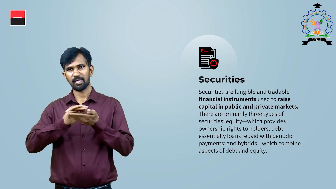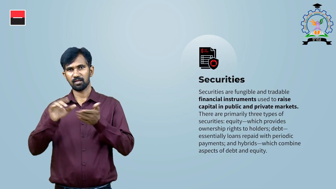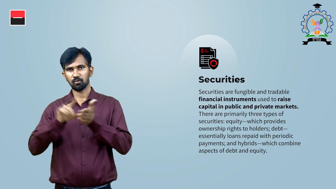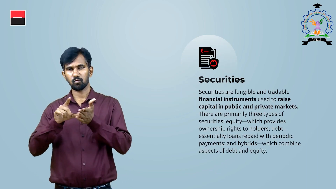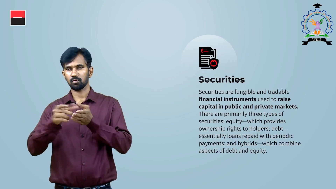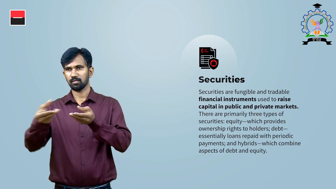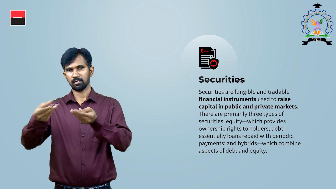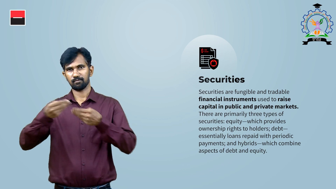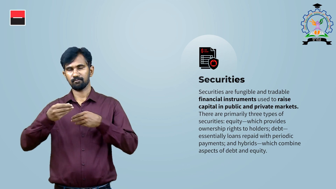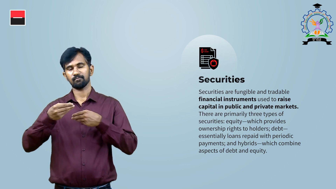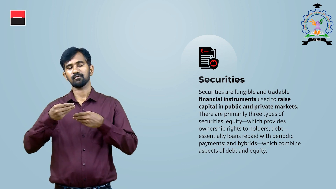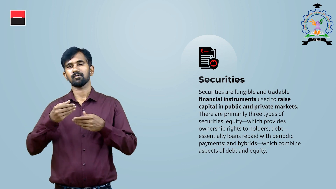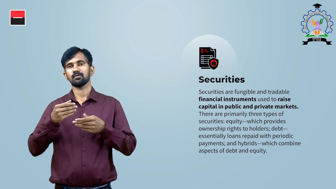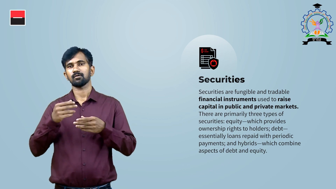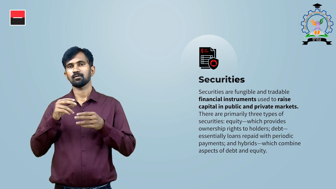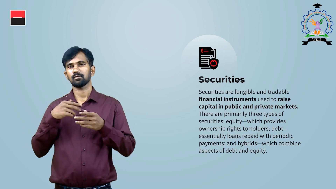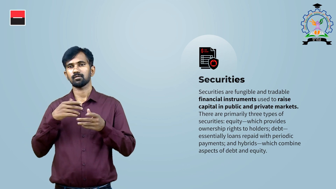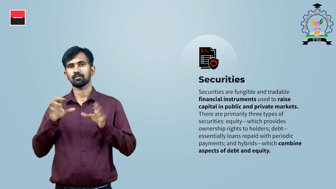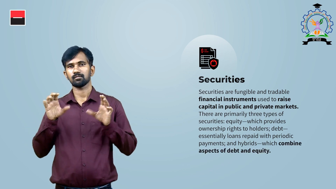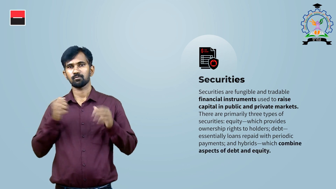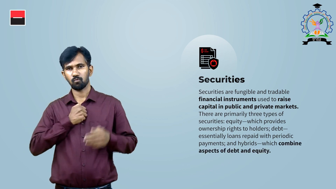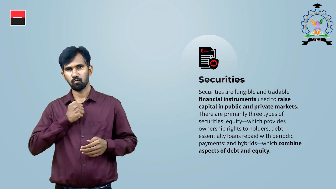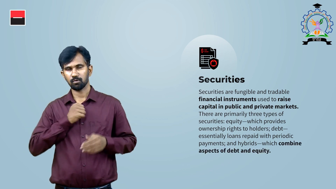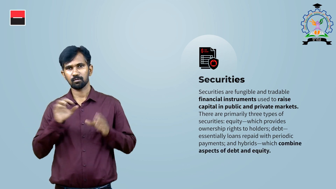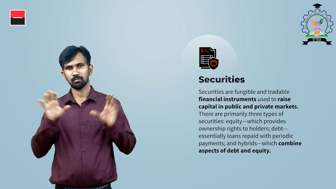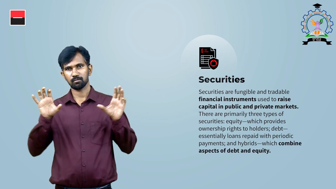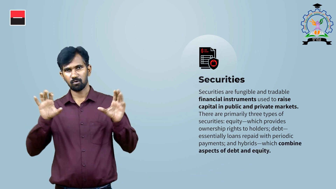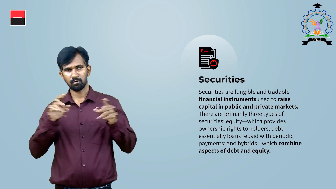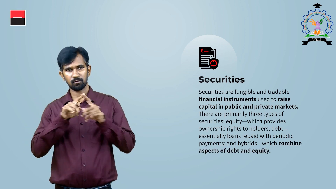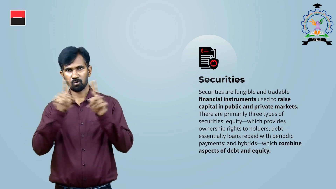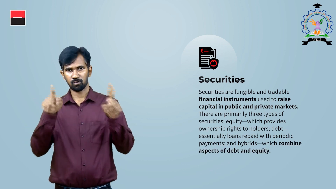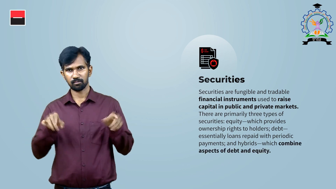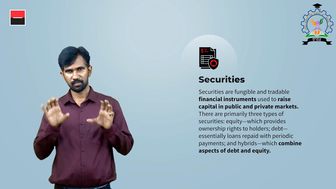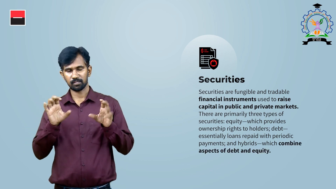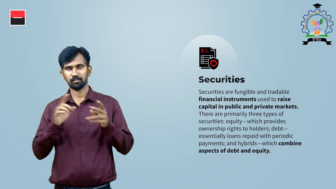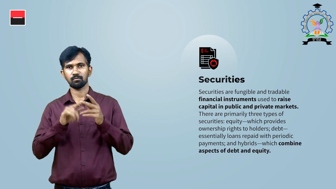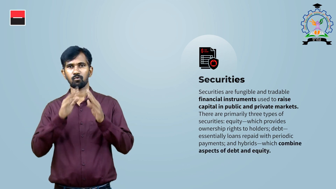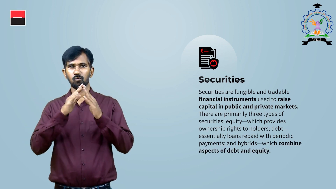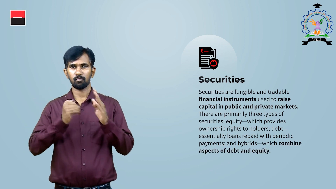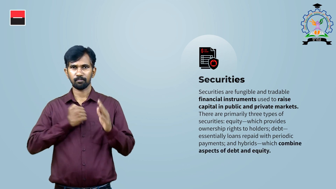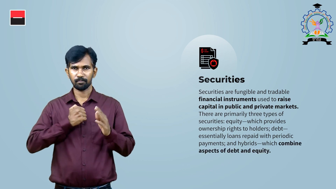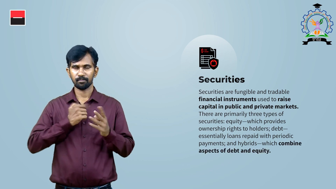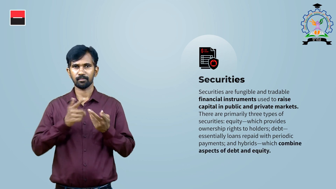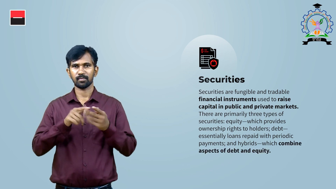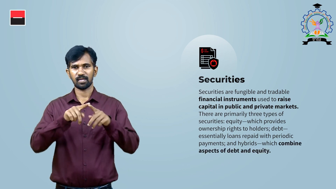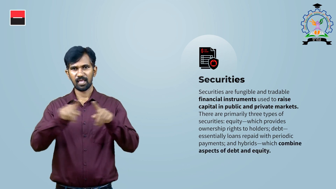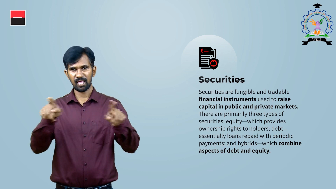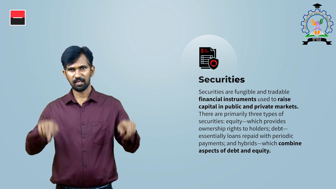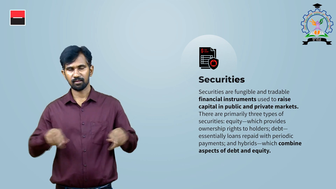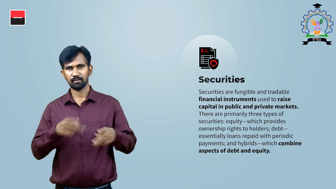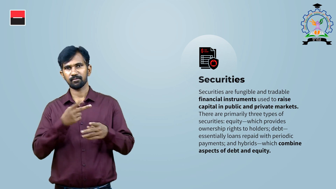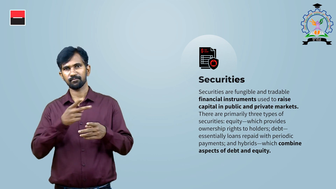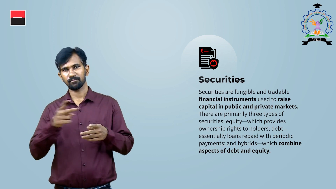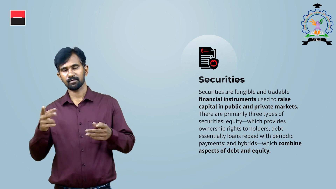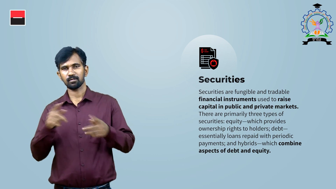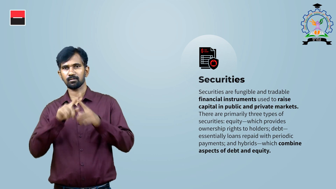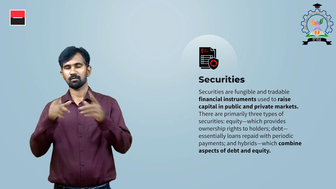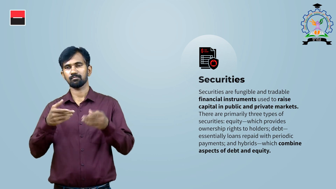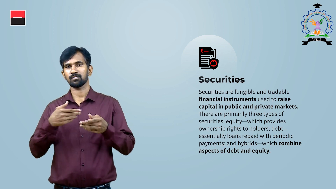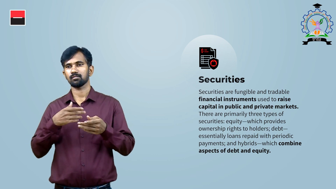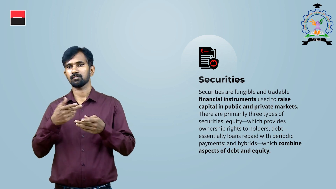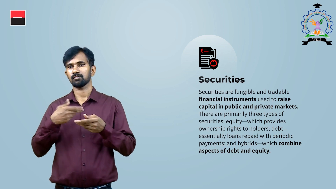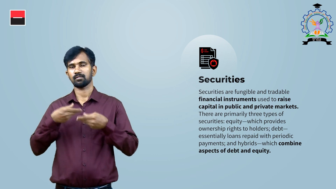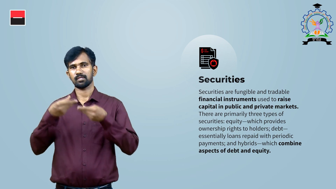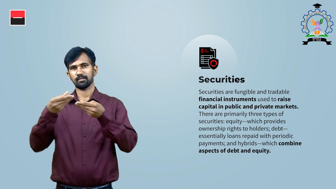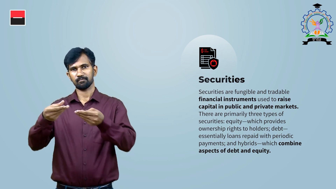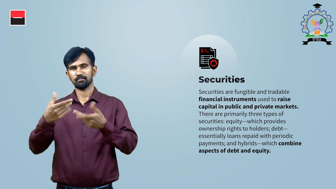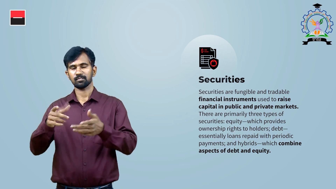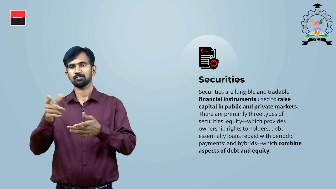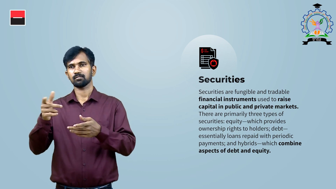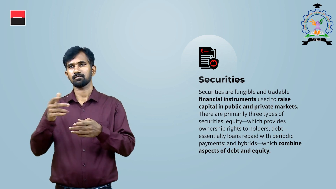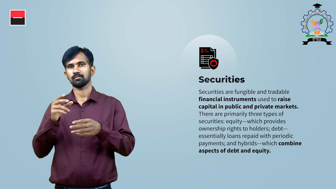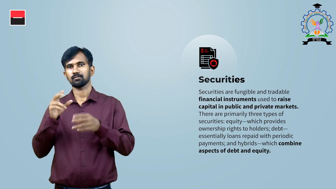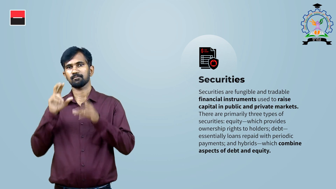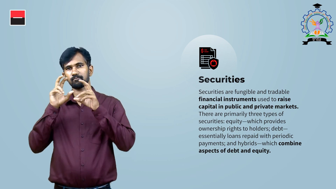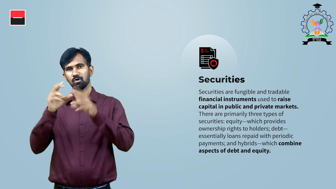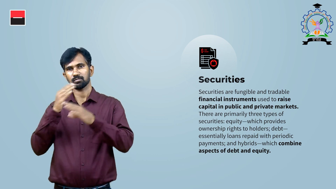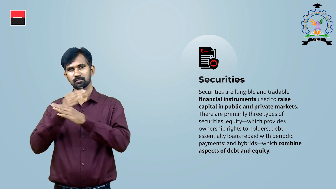Securities